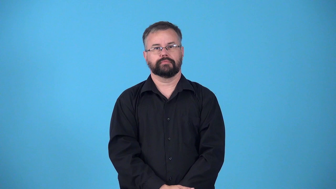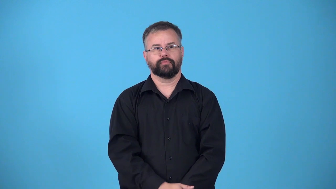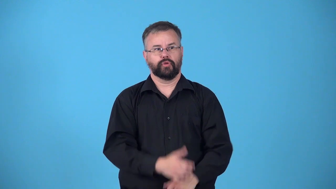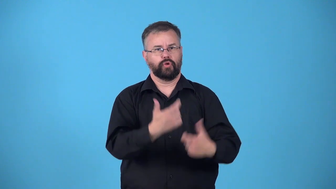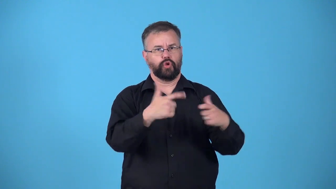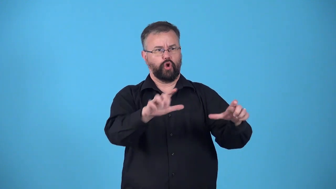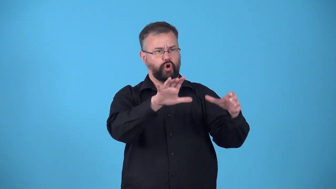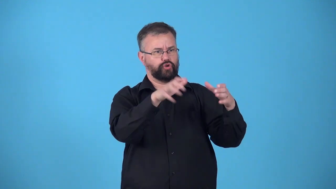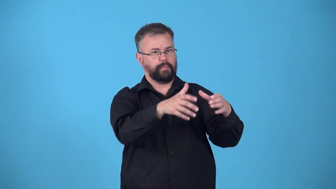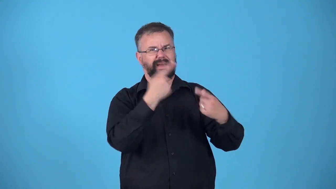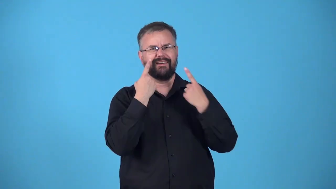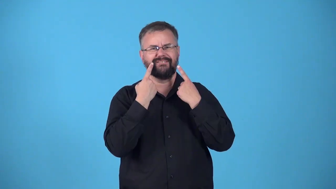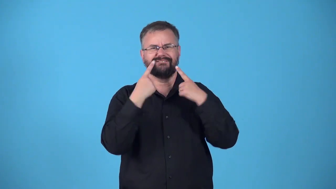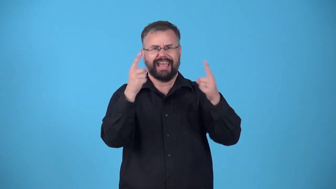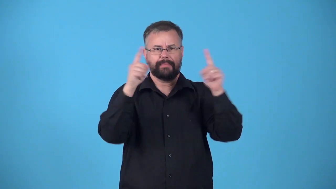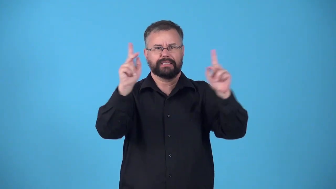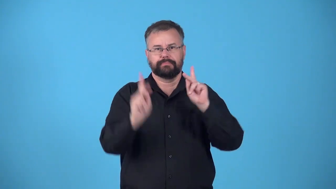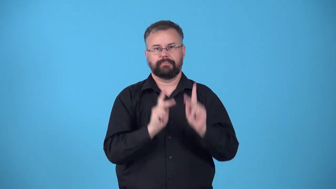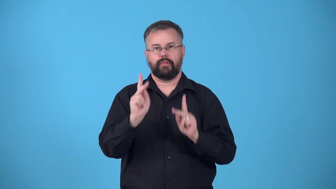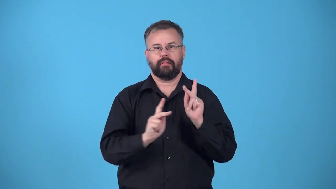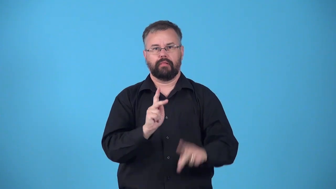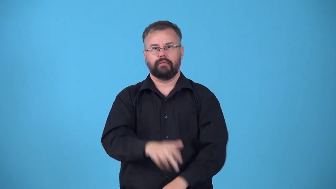galaxy